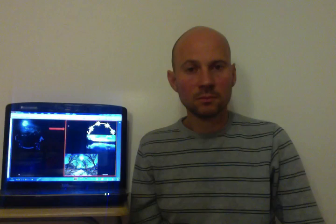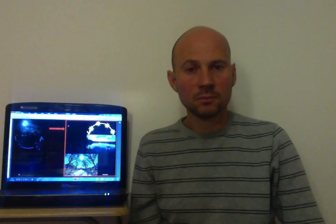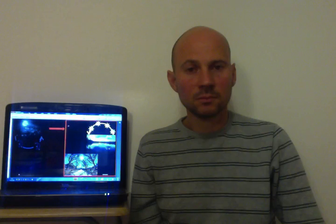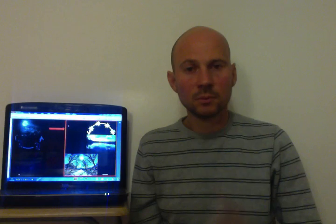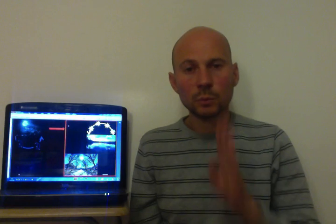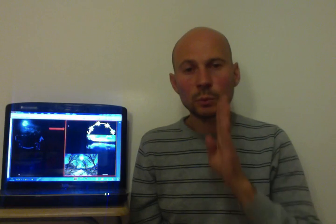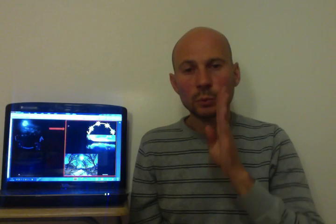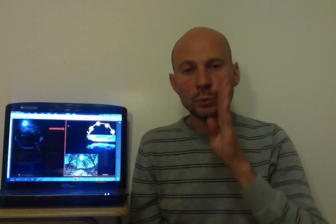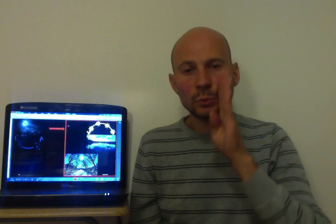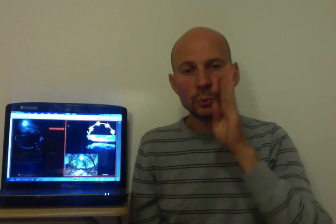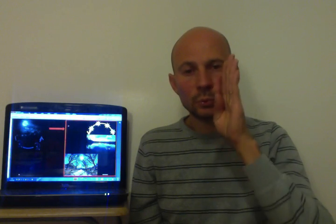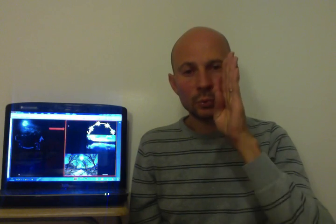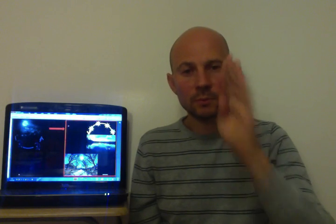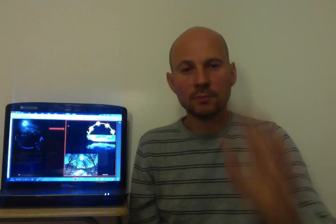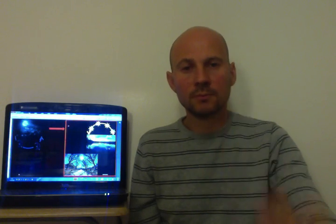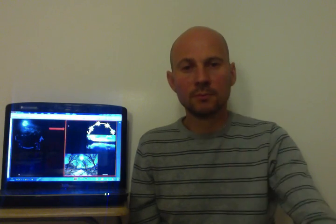day